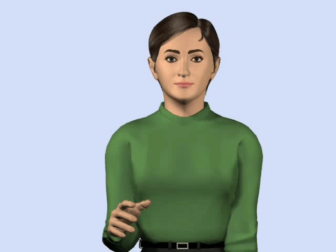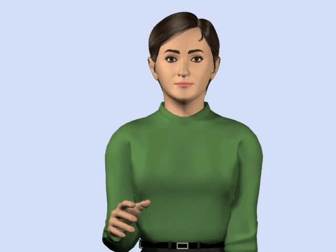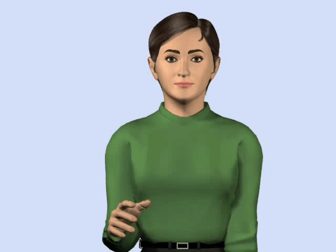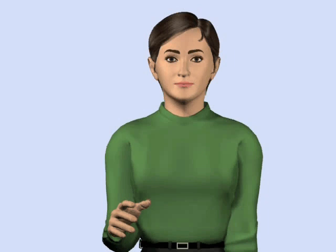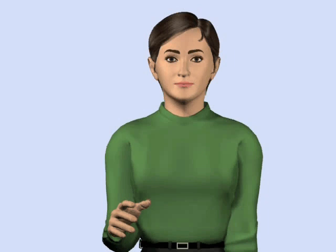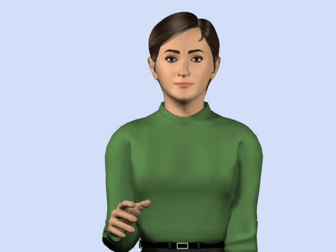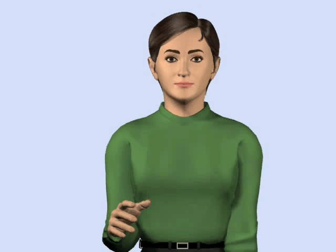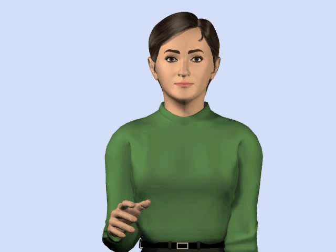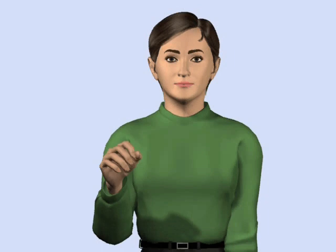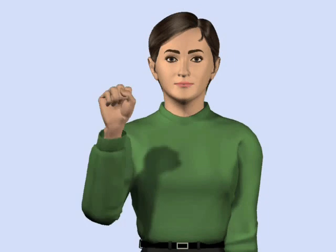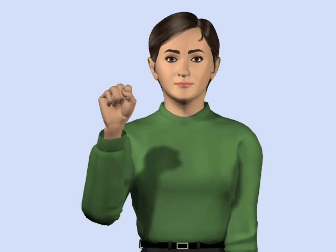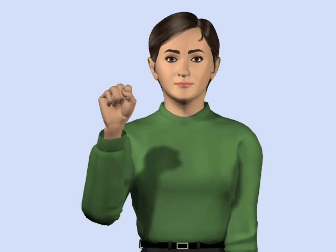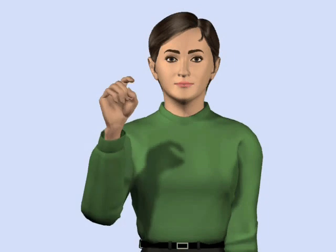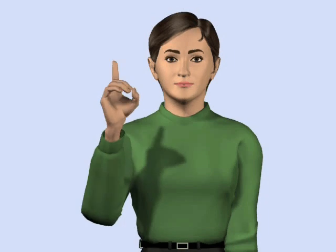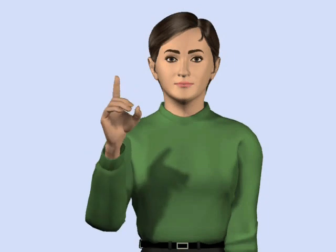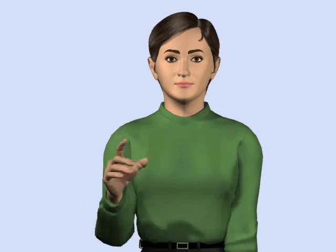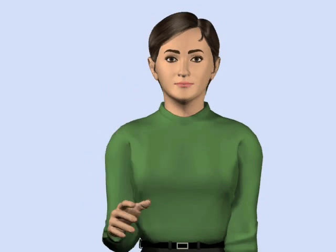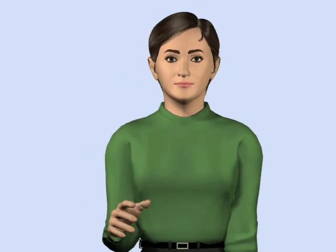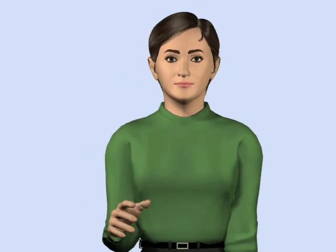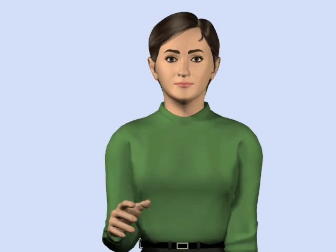San Diego,CA